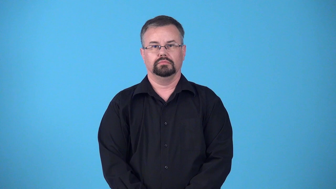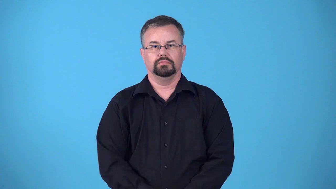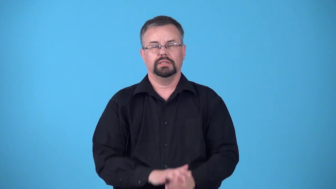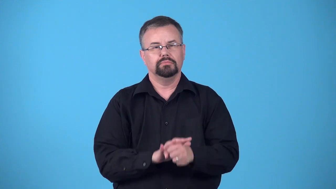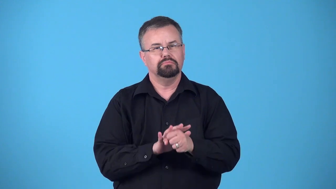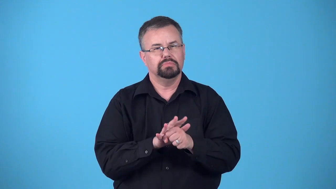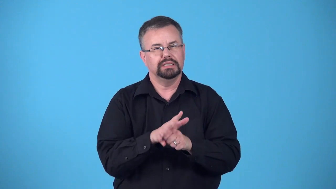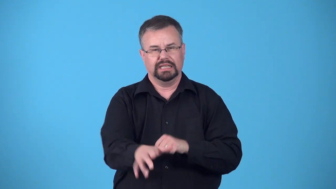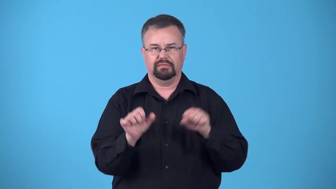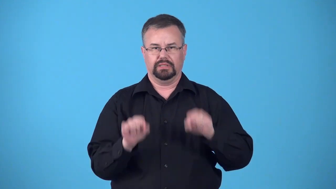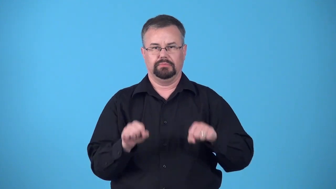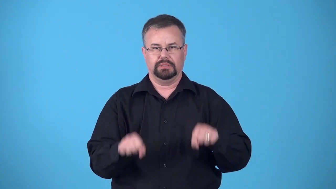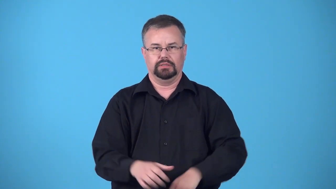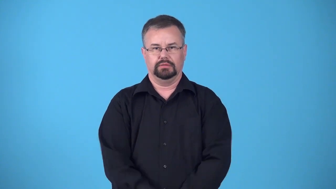not the only pebble on the beach, not the only fish in the sea